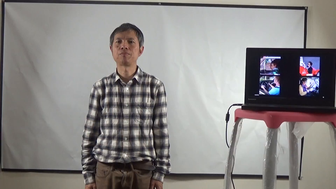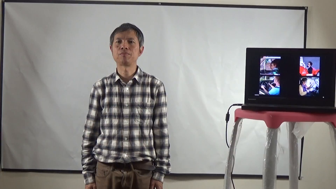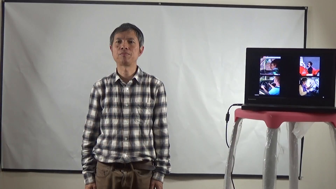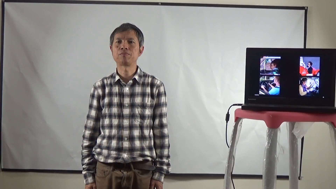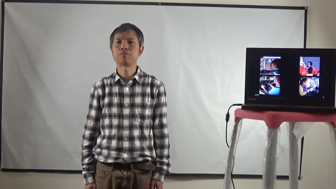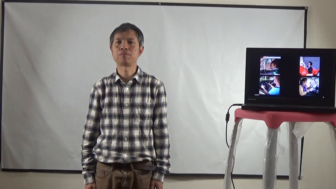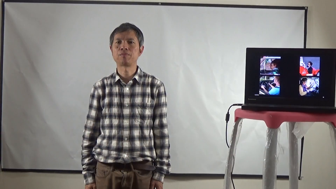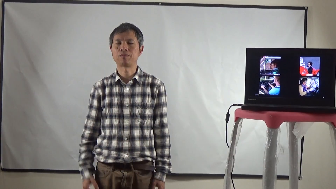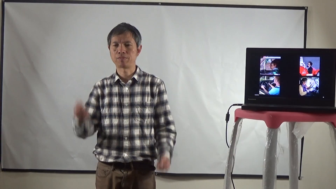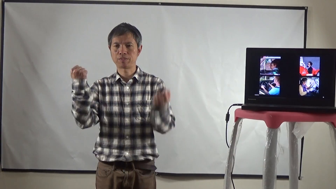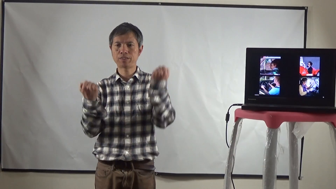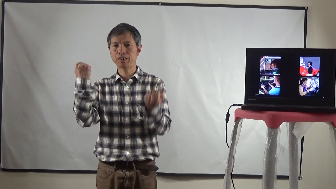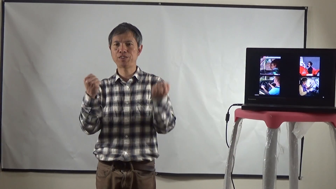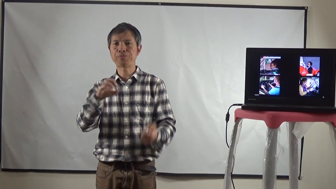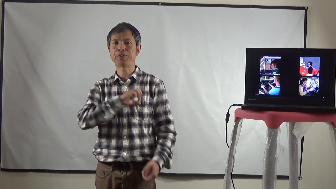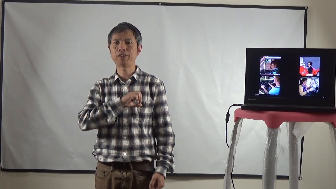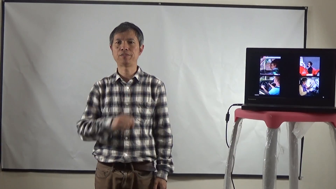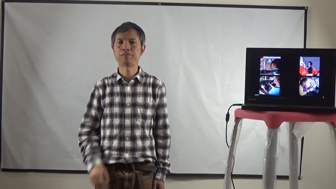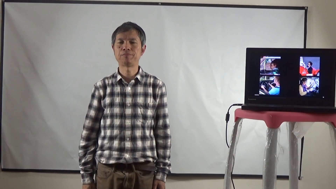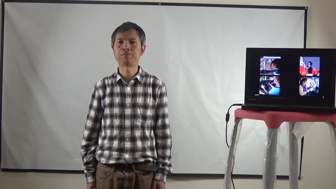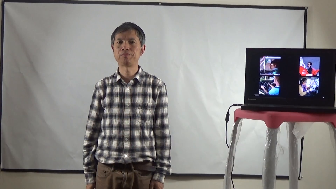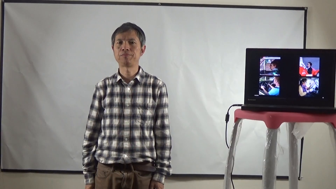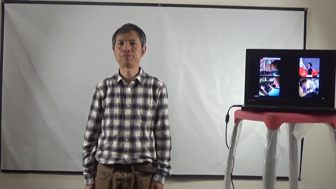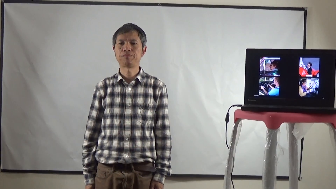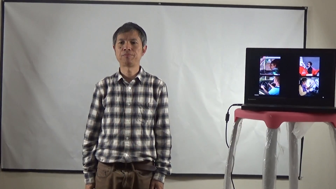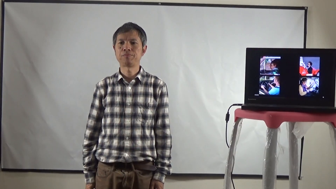driver